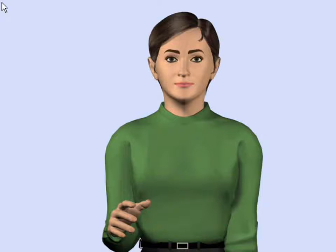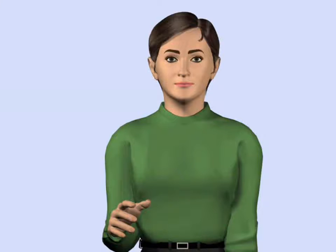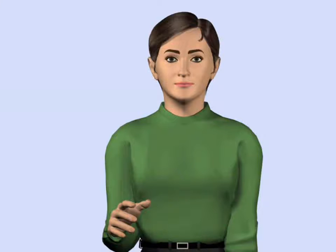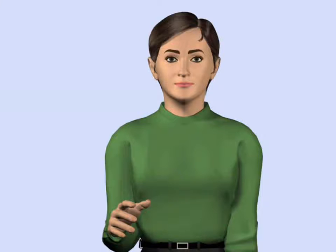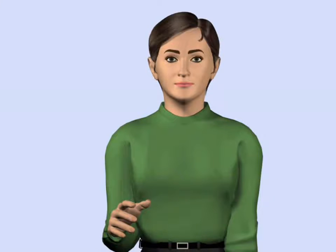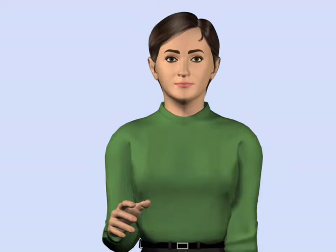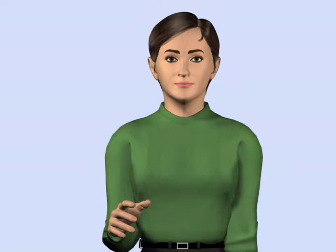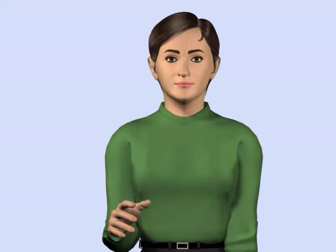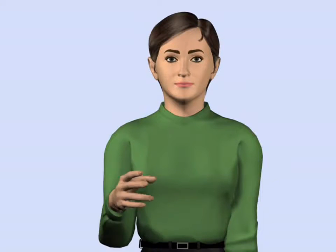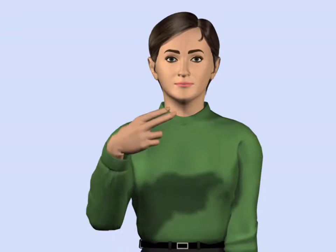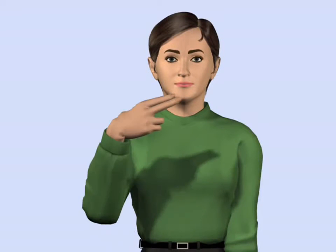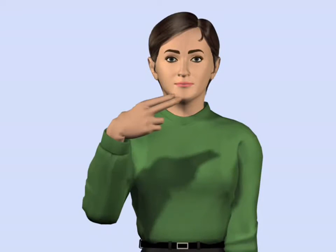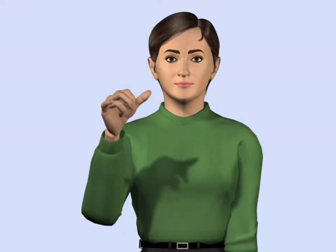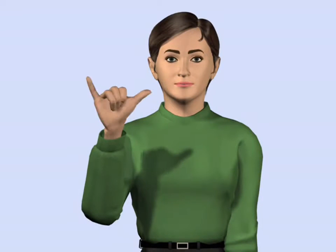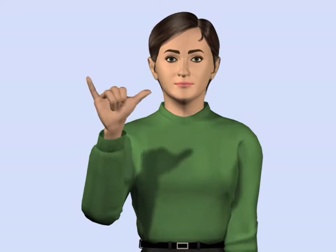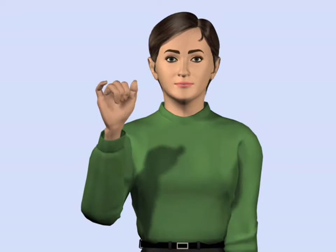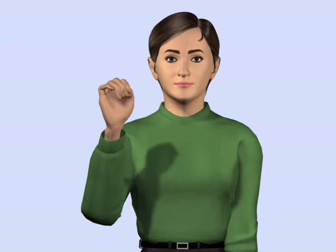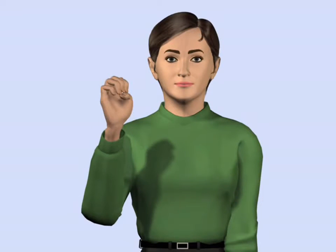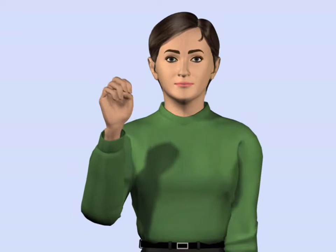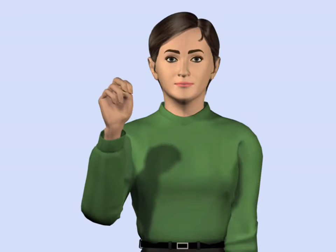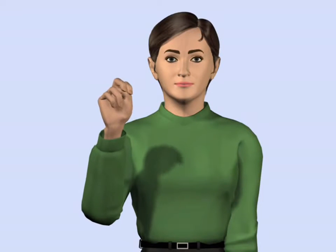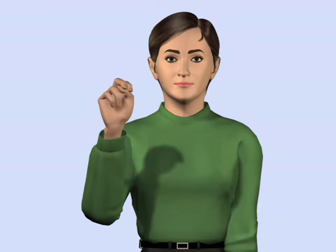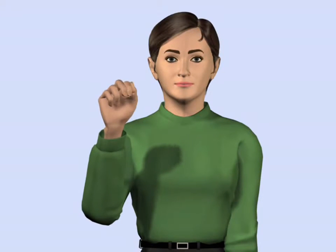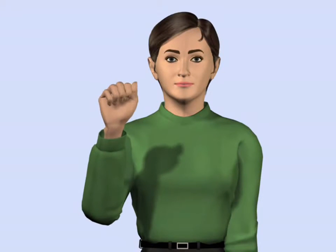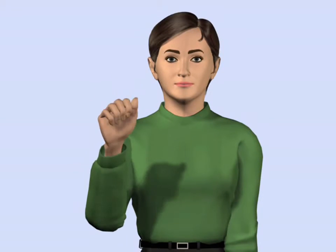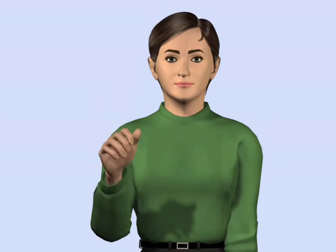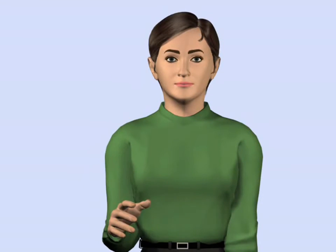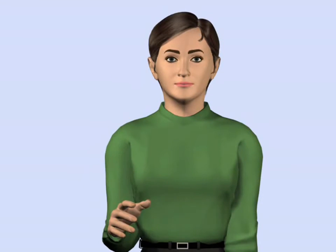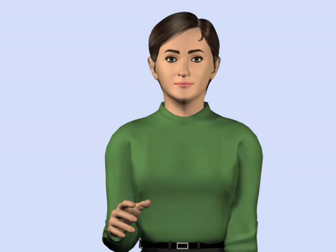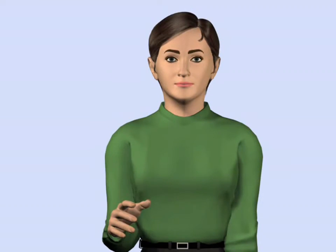hyena